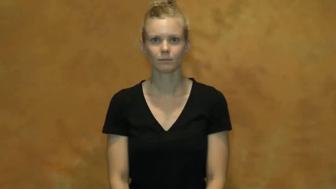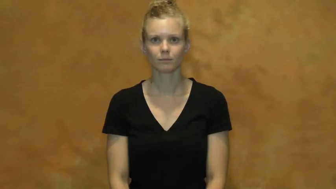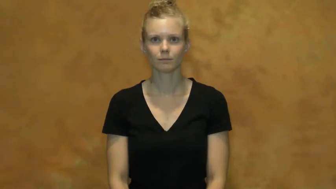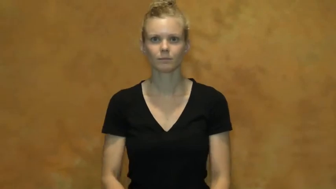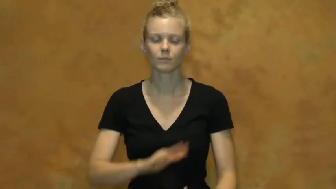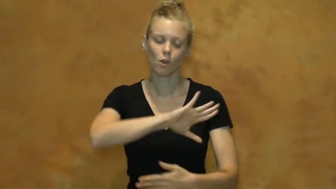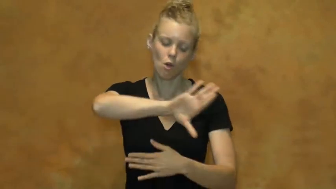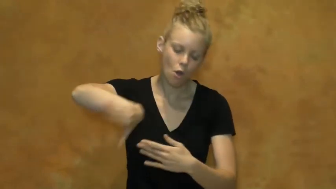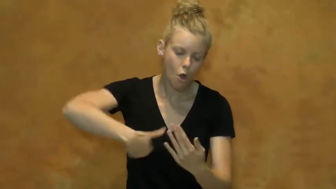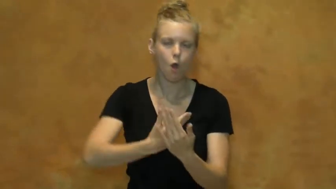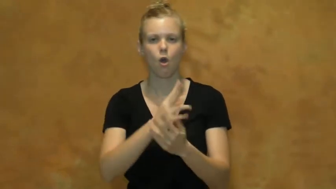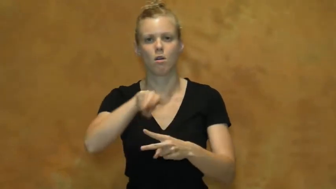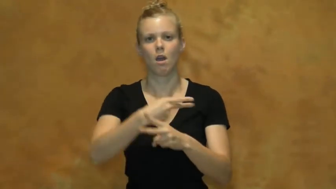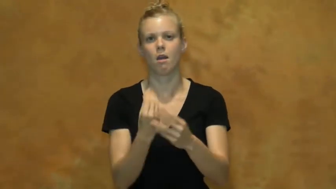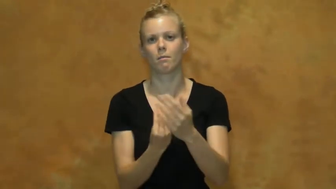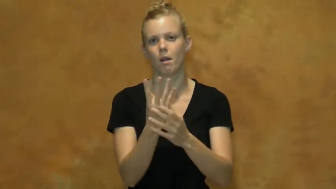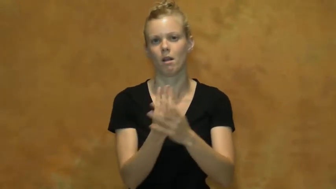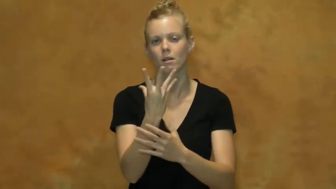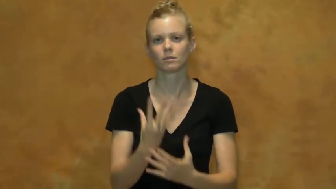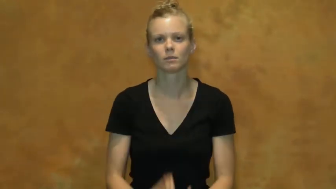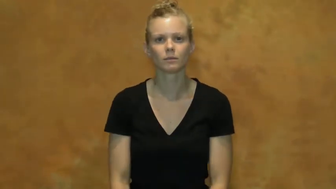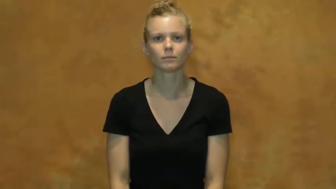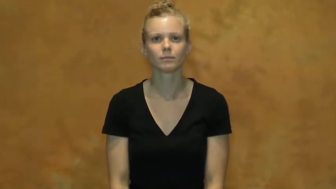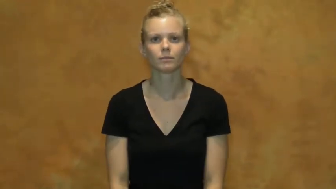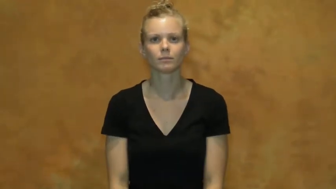vegetation